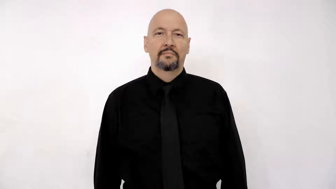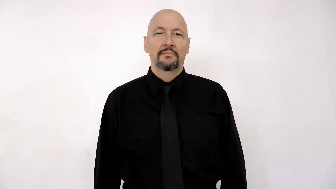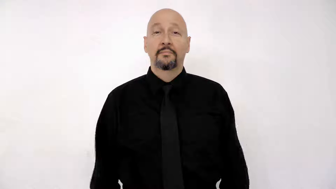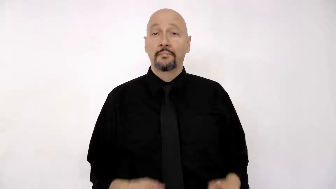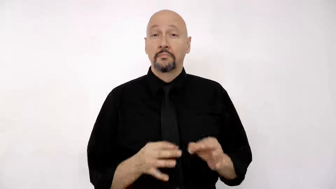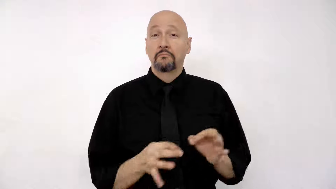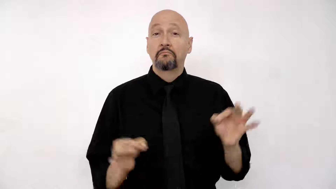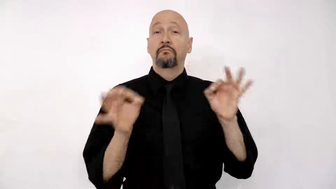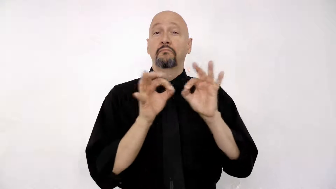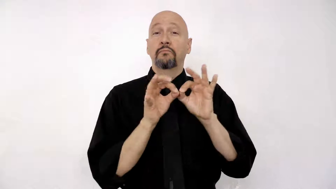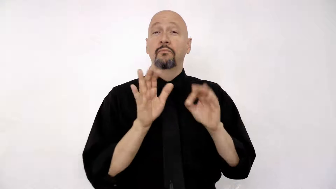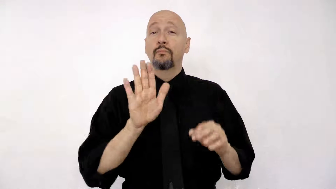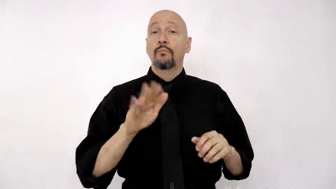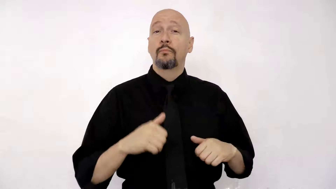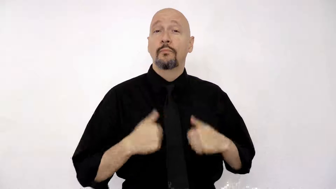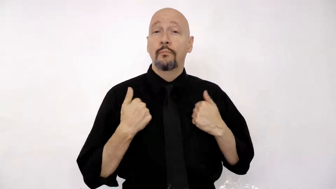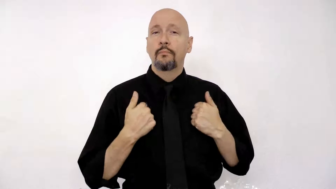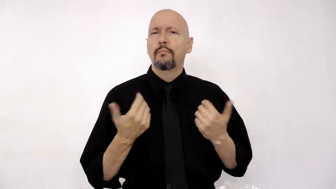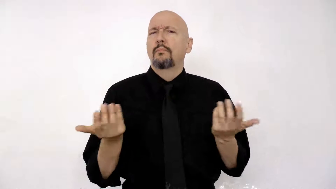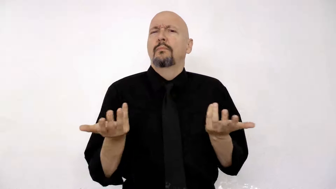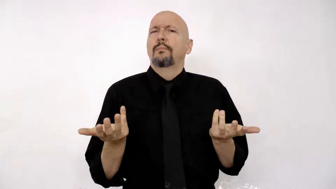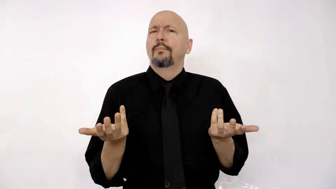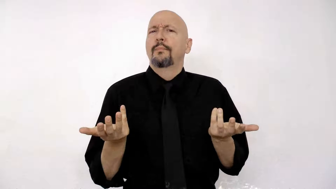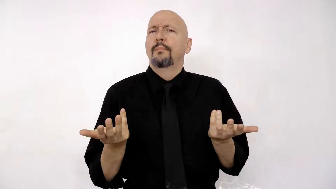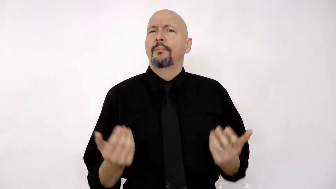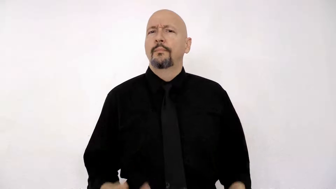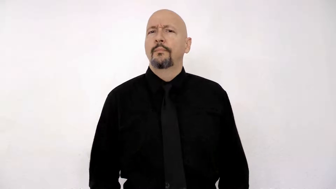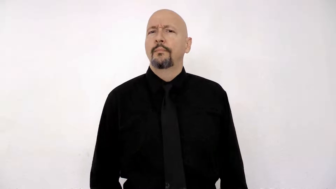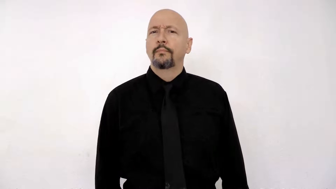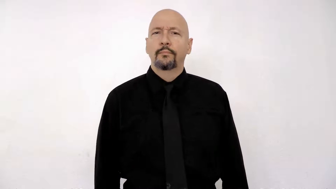IMPORTANT YOUR LIFE, WHAT?